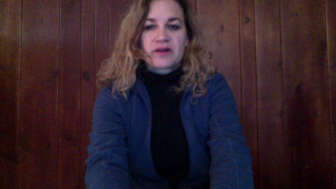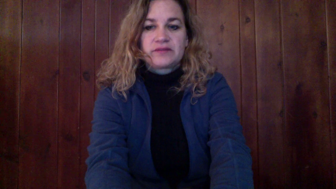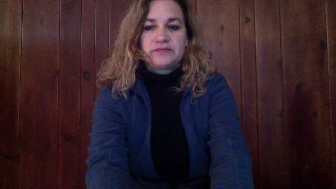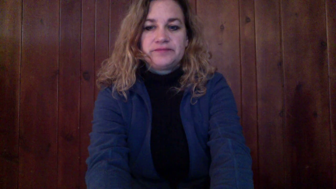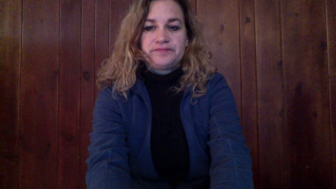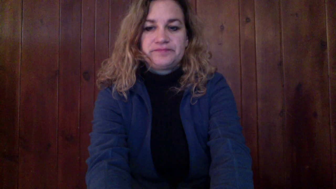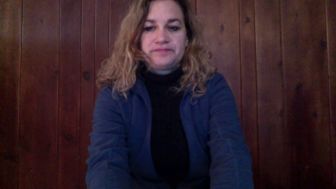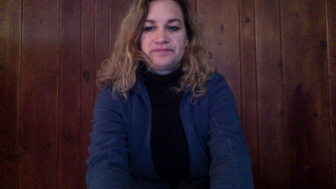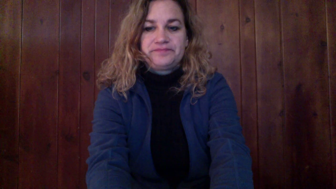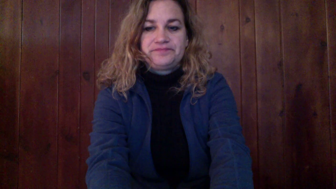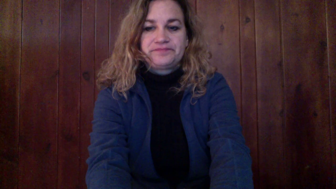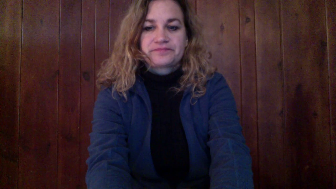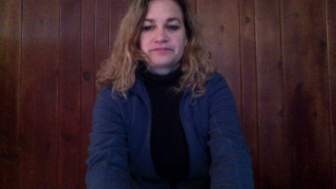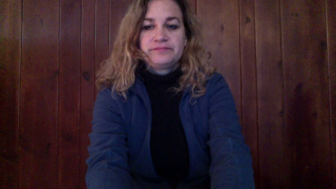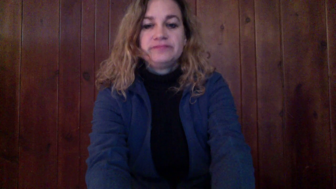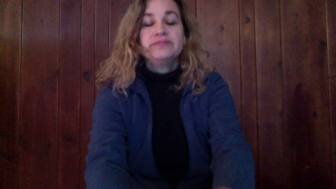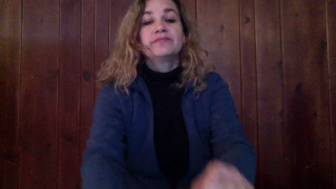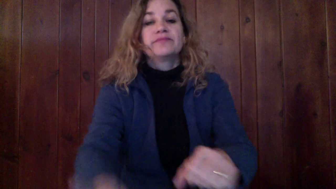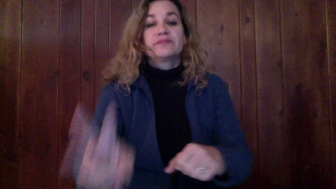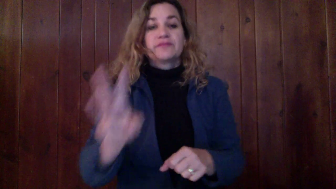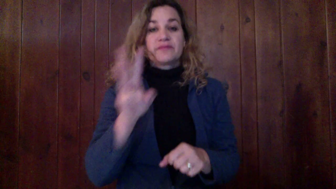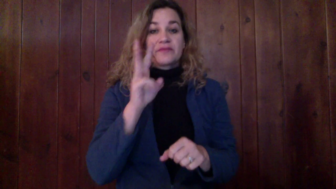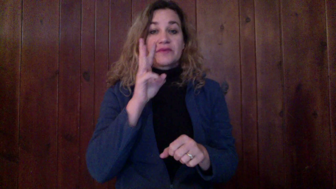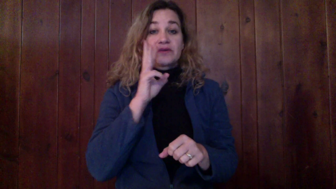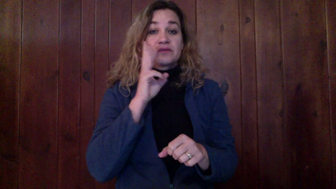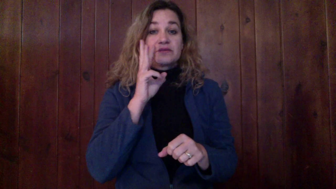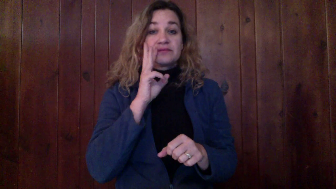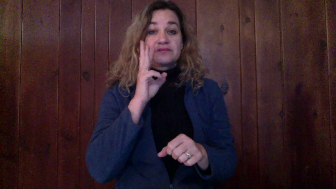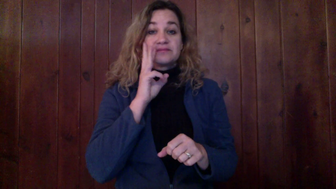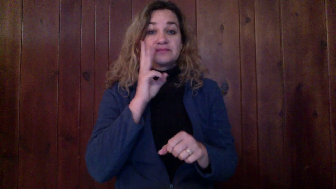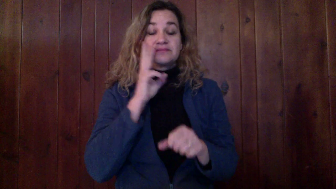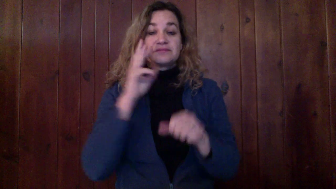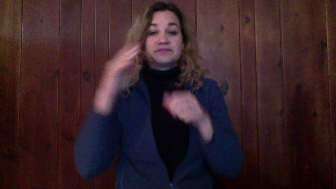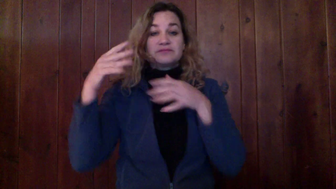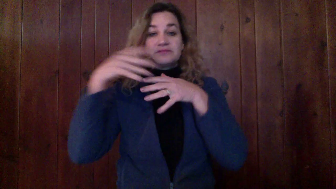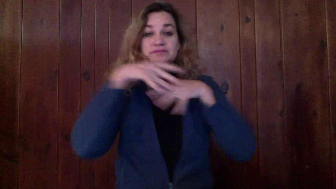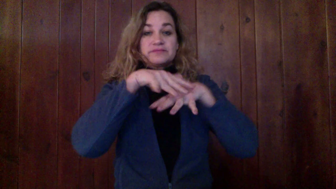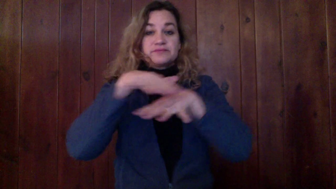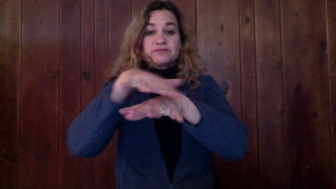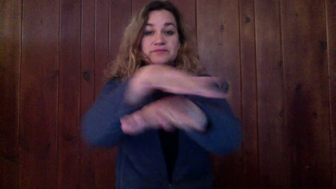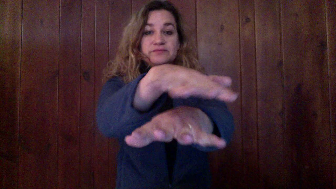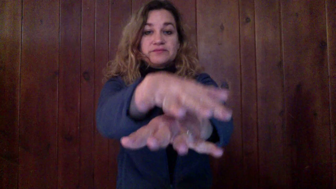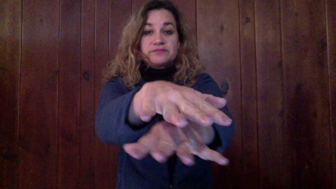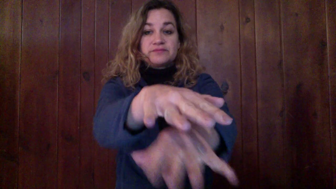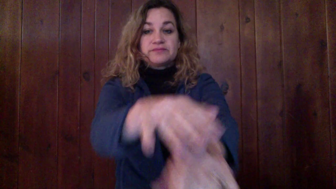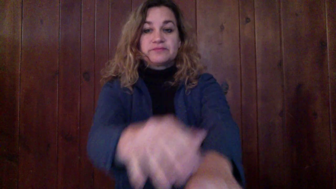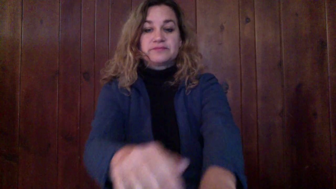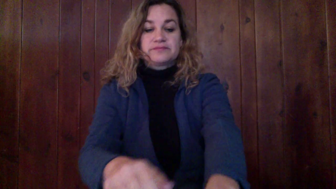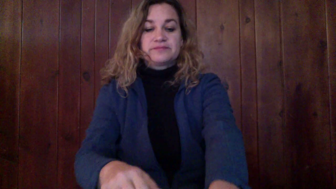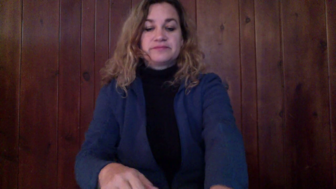RIVER/WATER FLOW